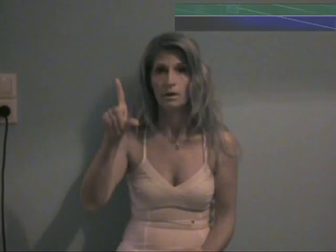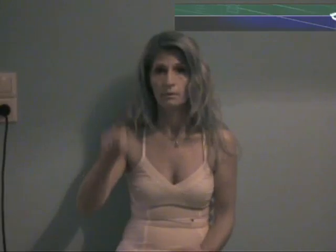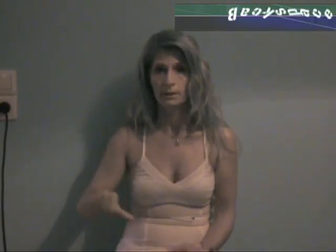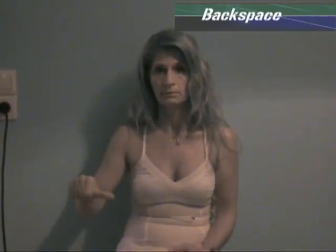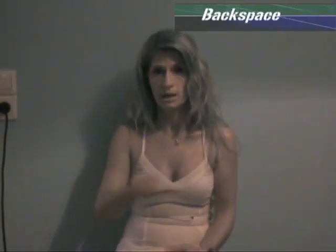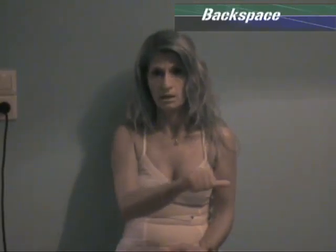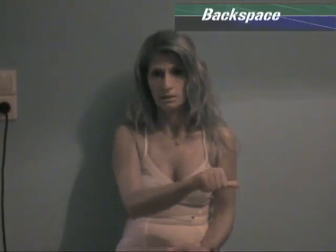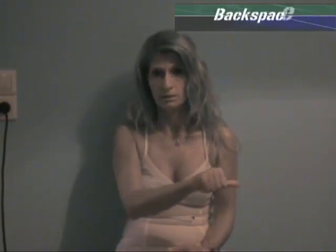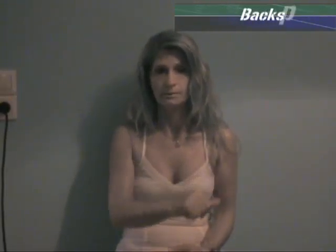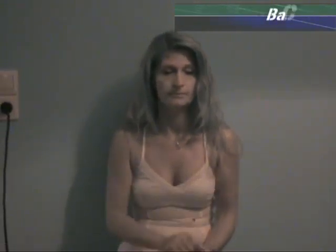Backspace